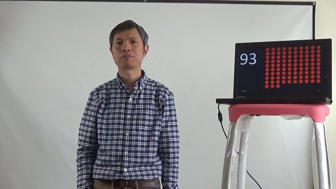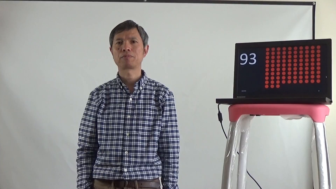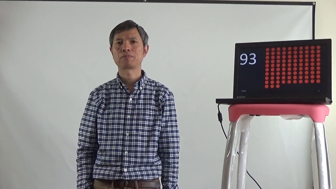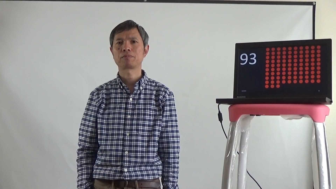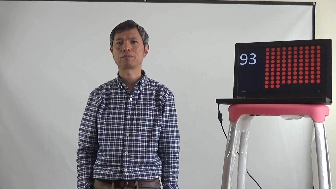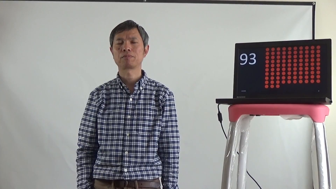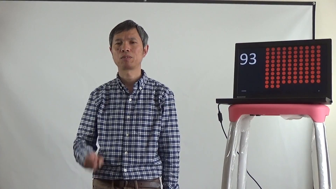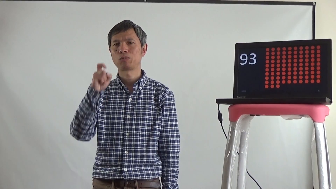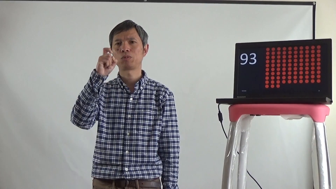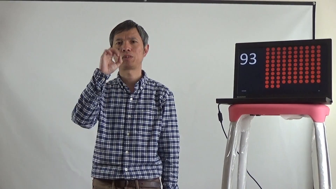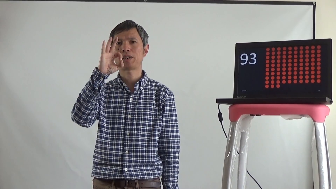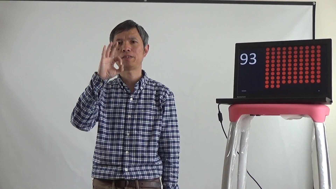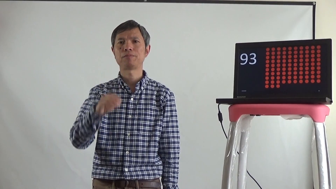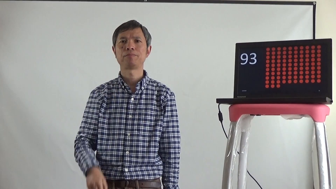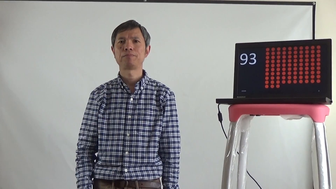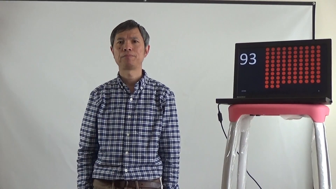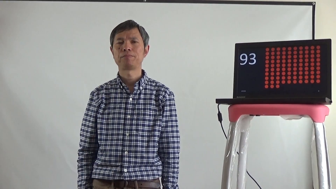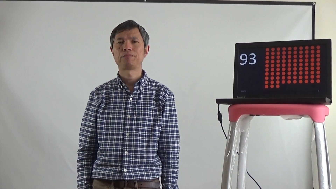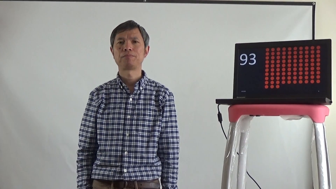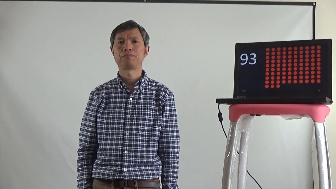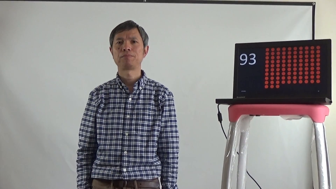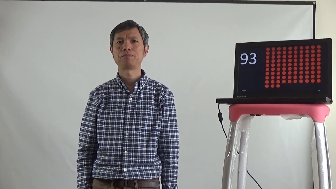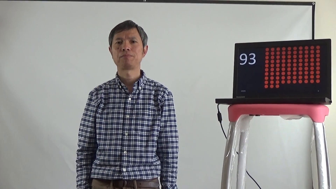number93